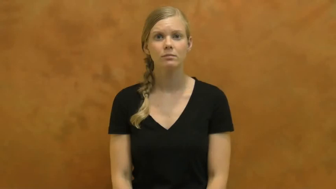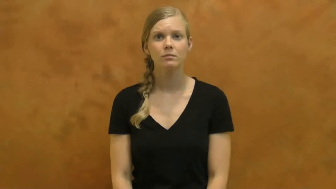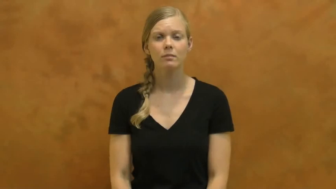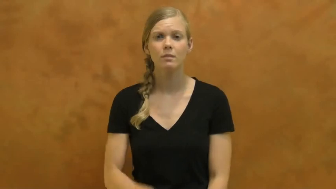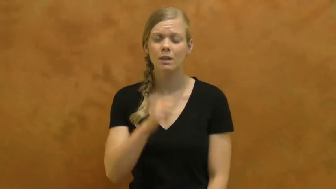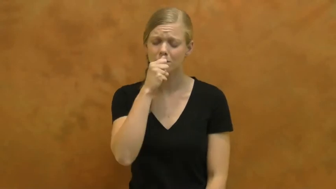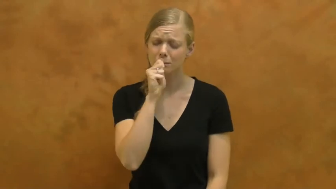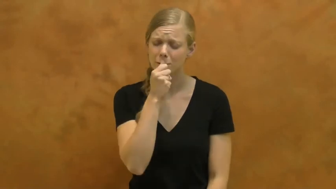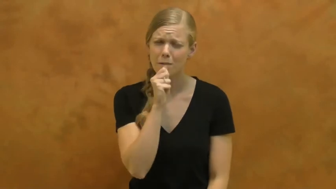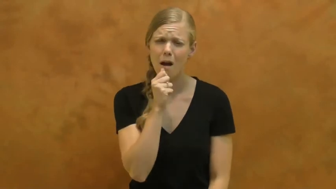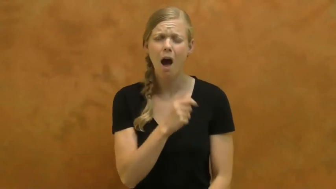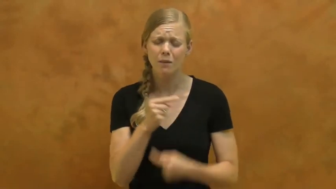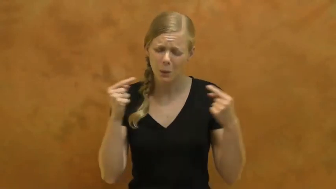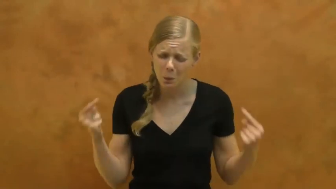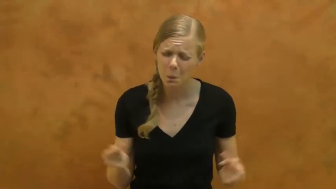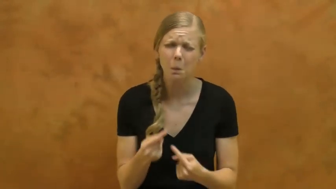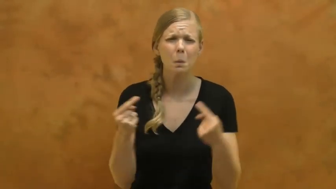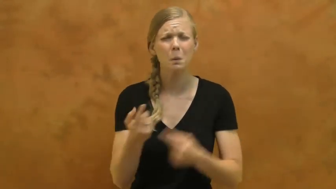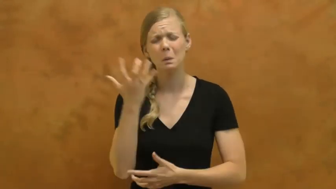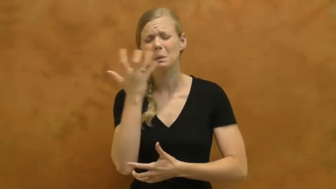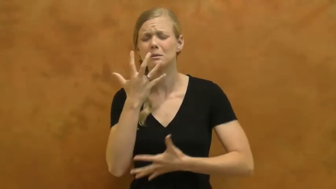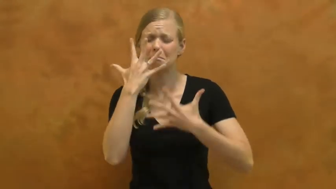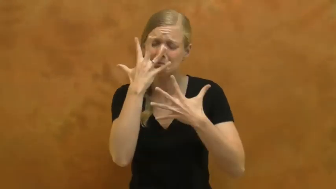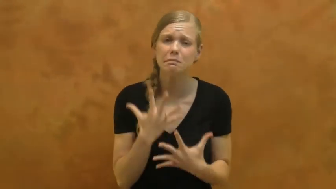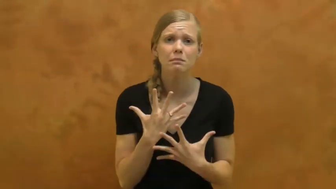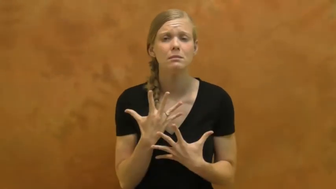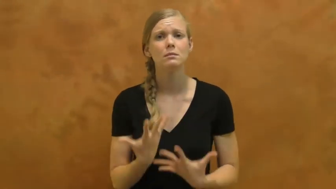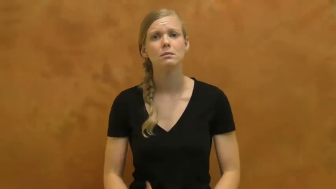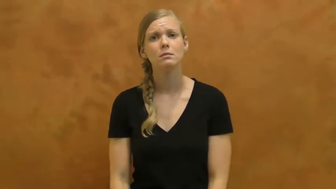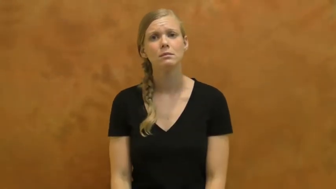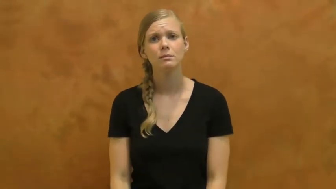anguish